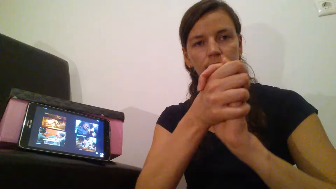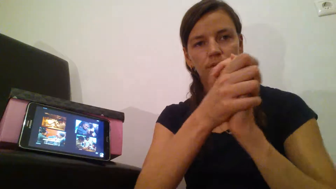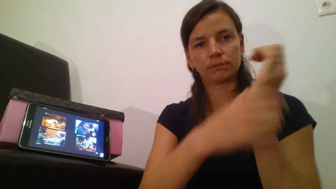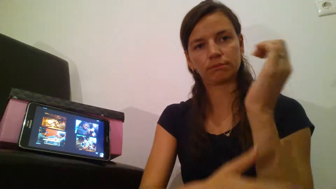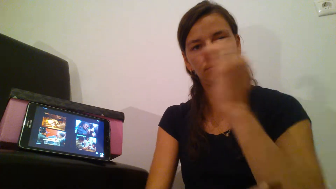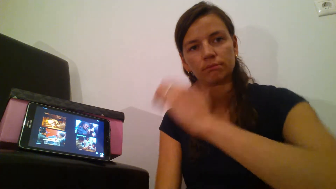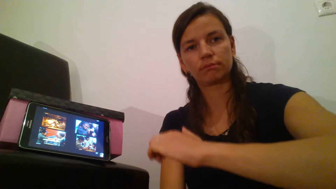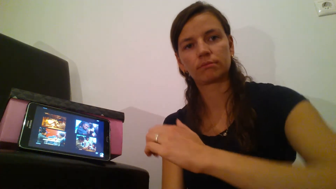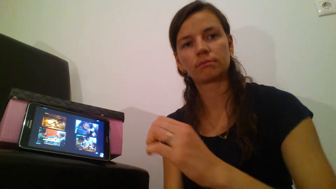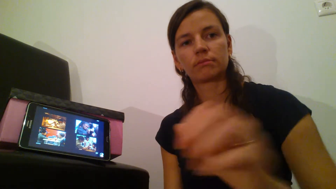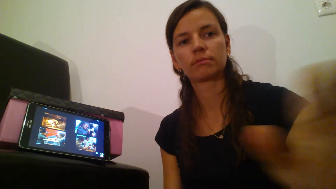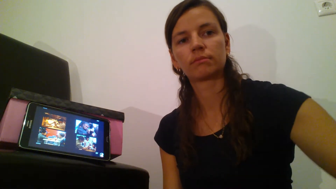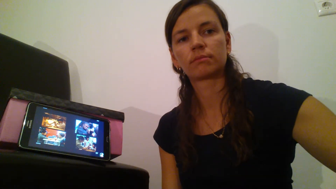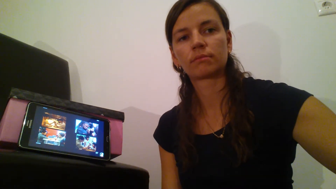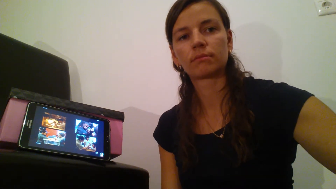armwrestling